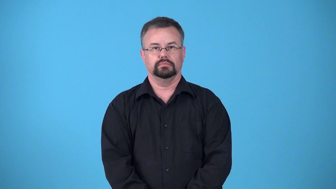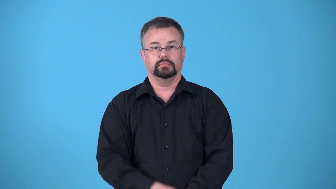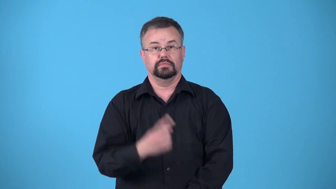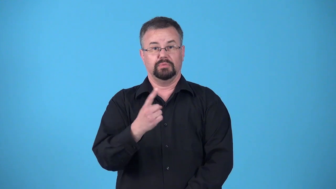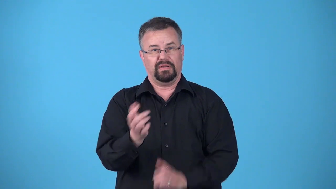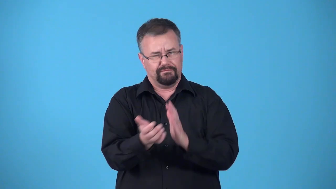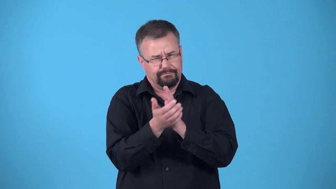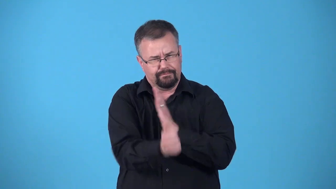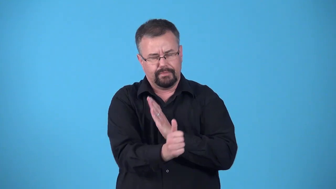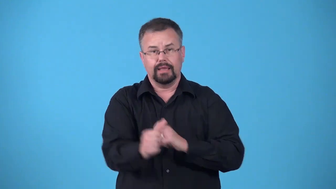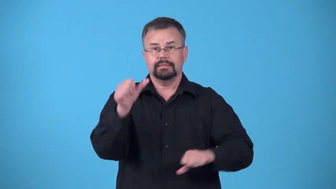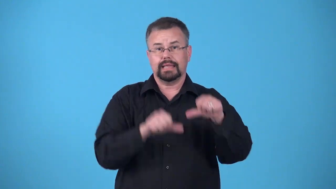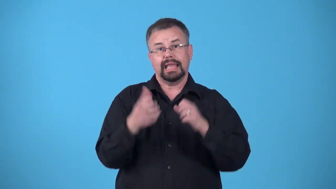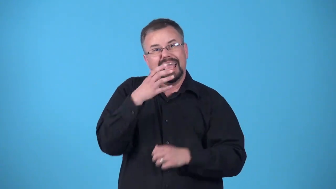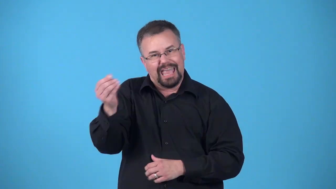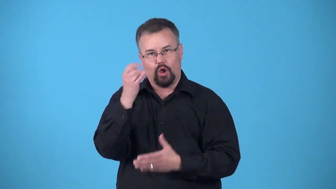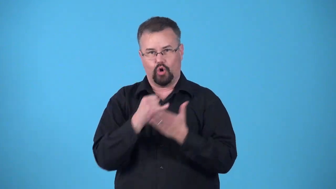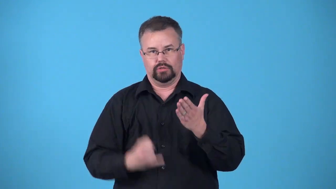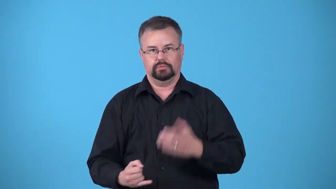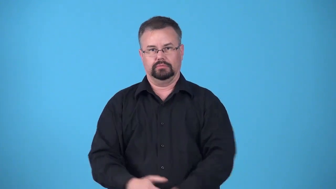renaissance man